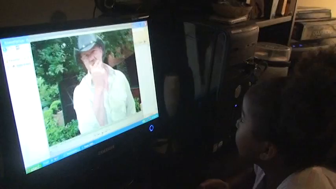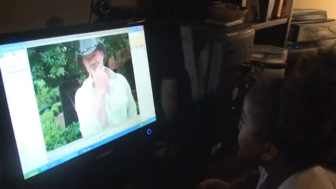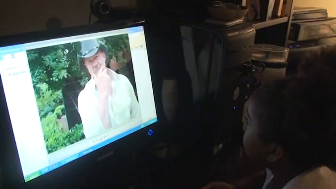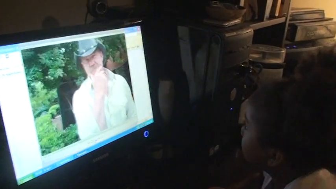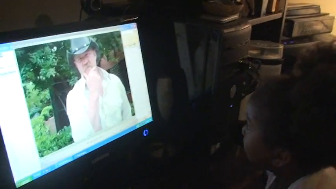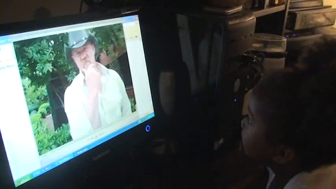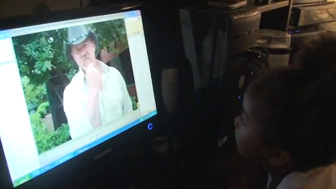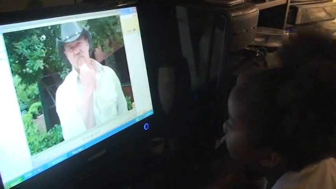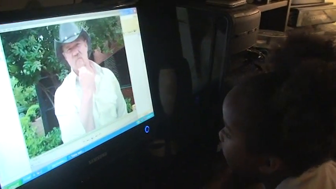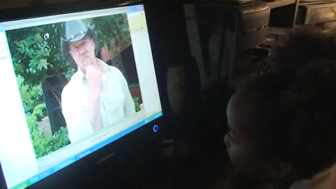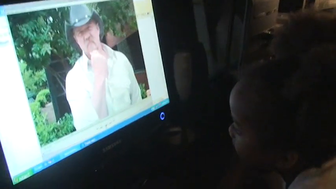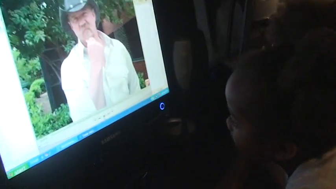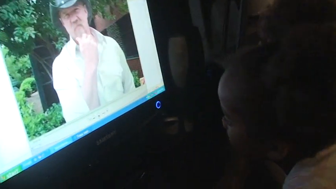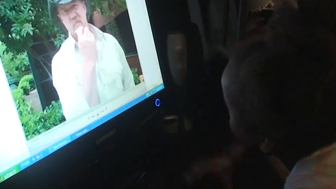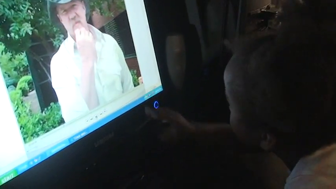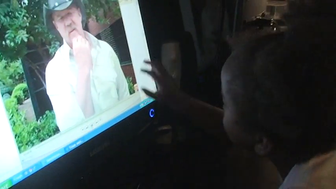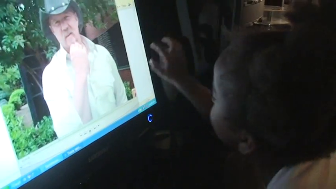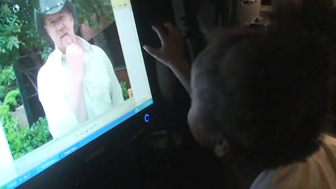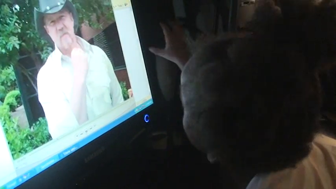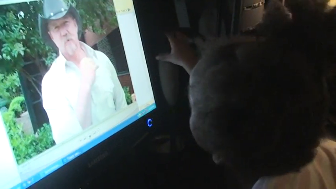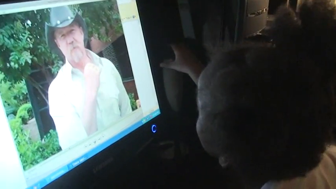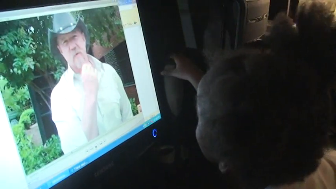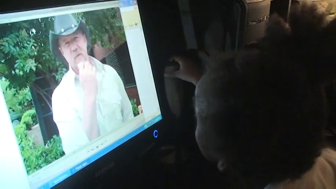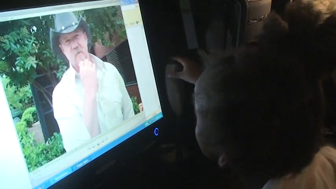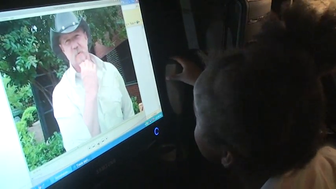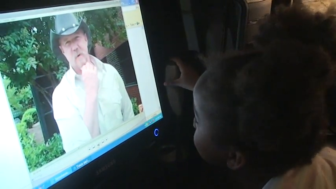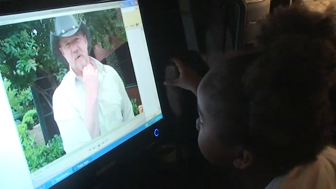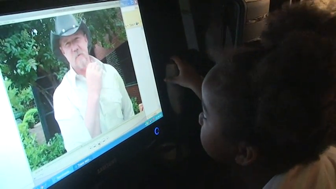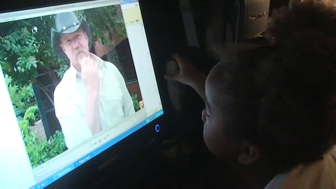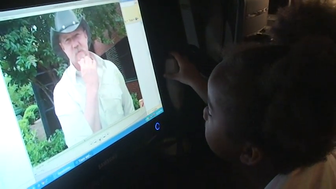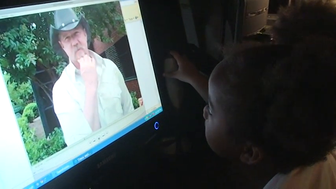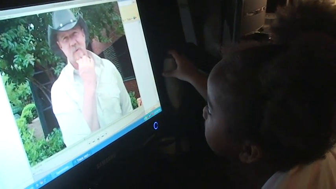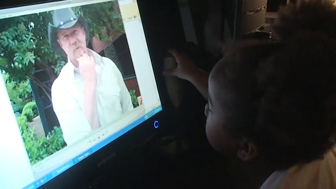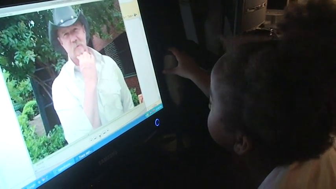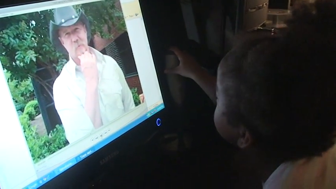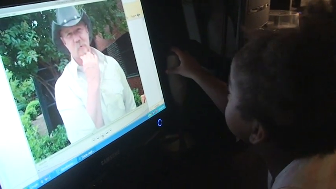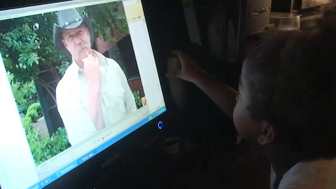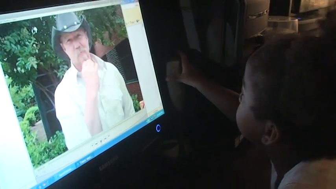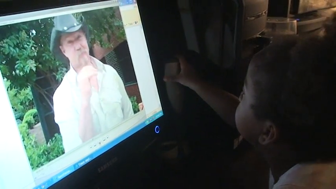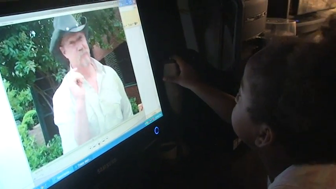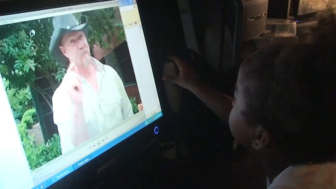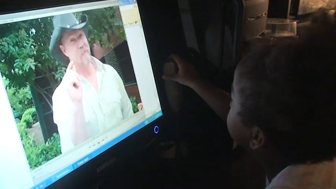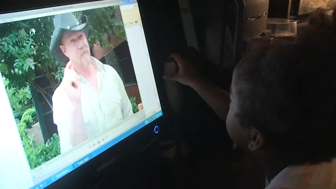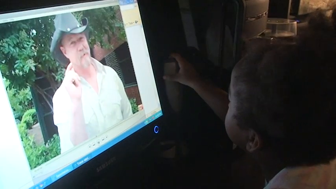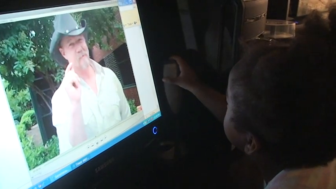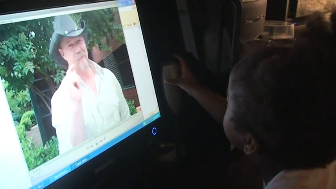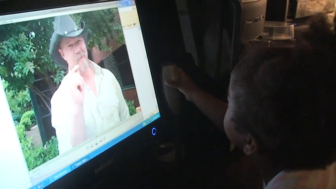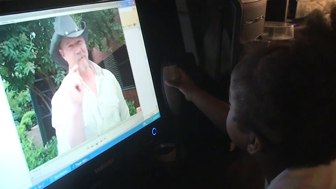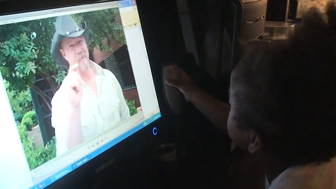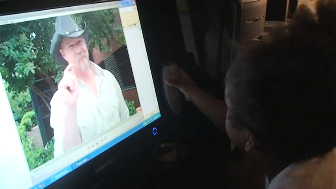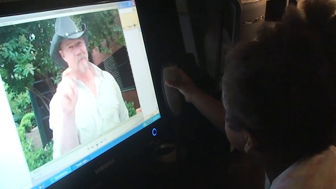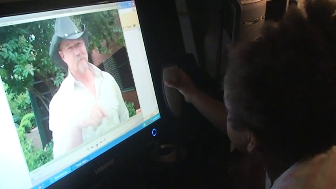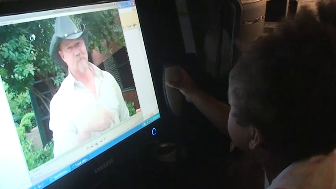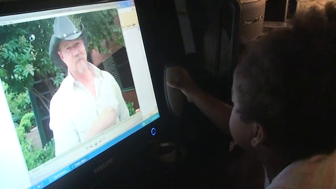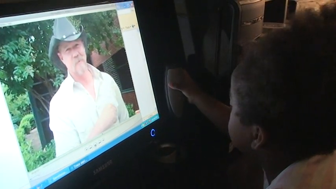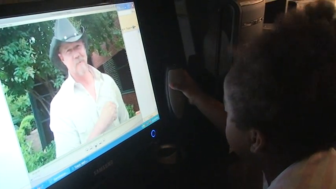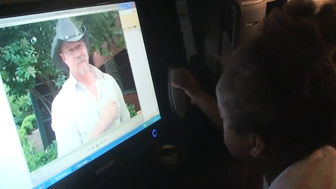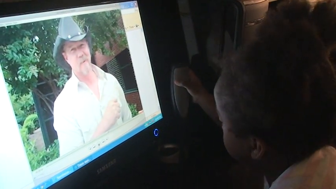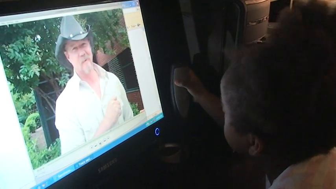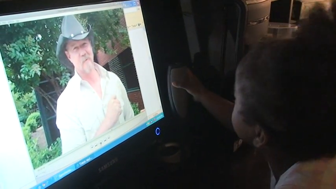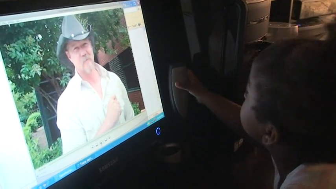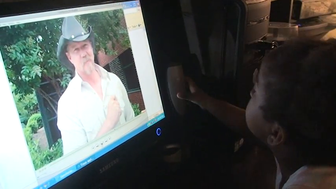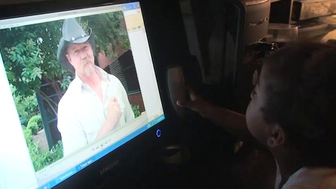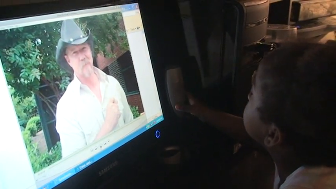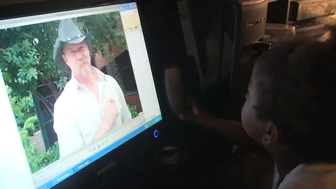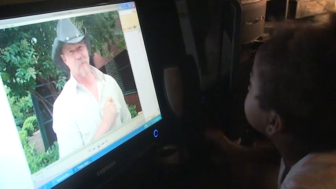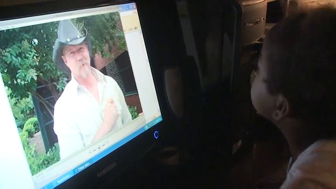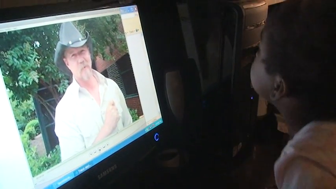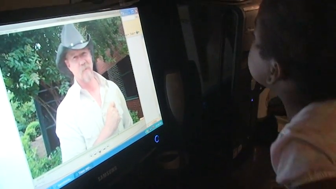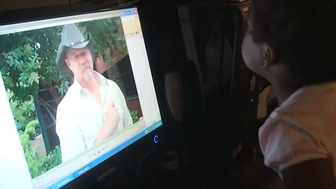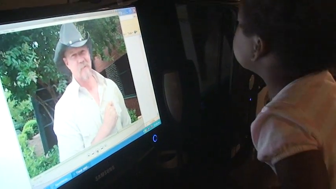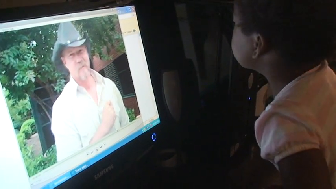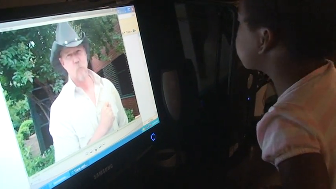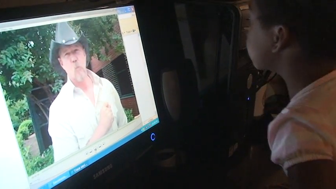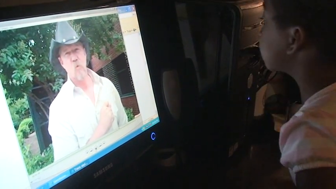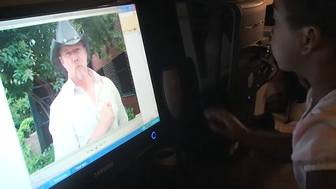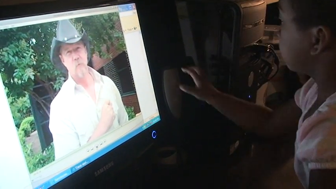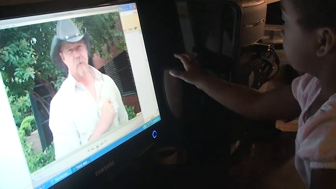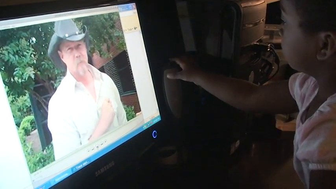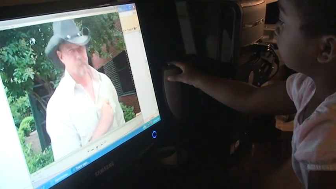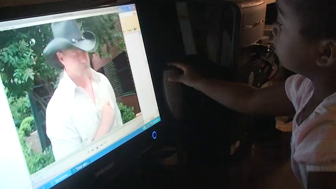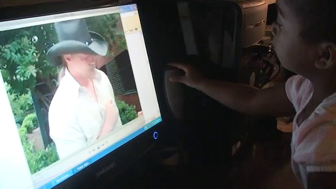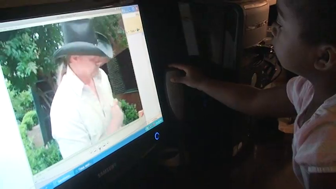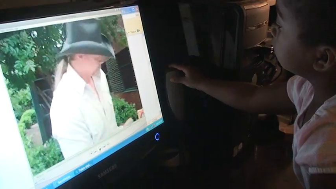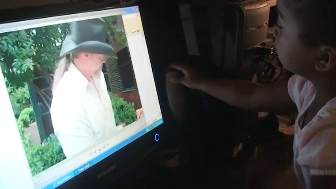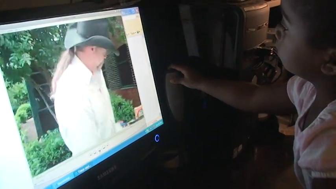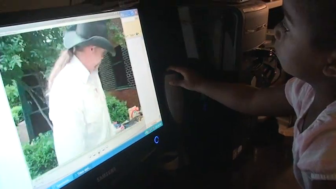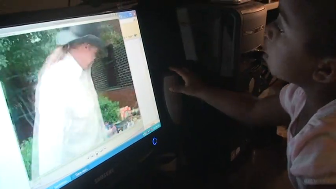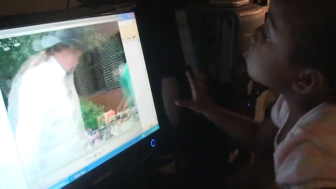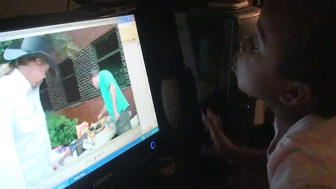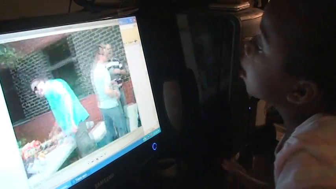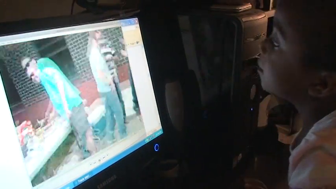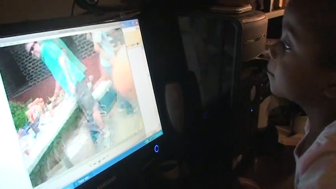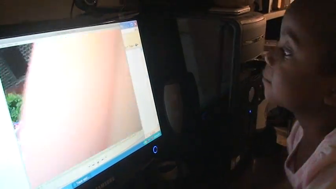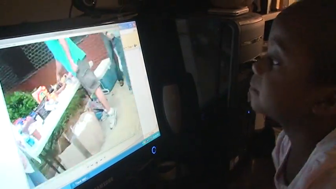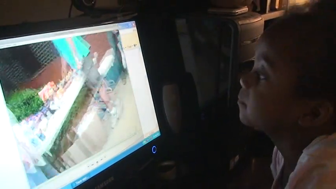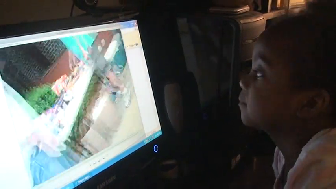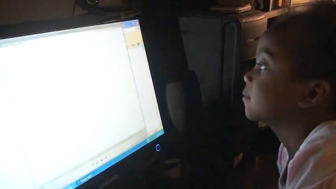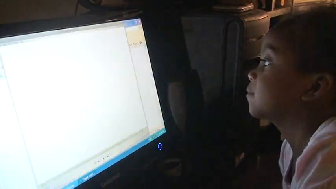Kisses